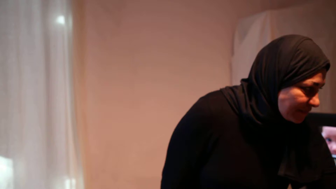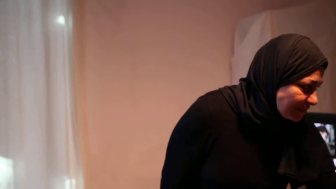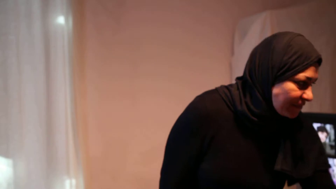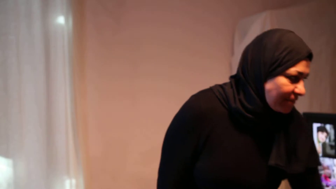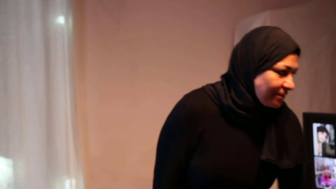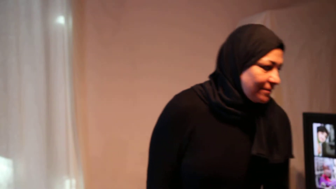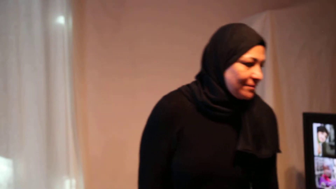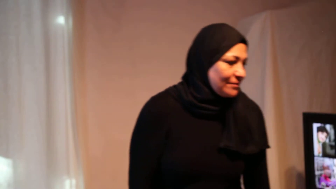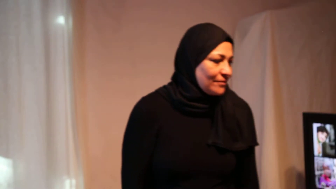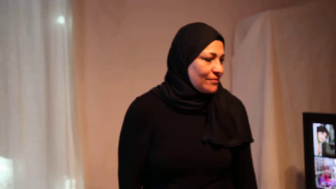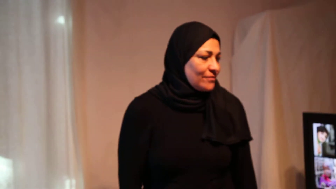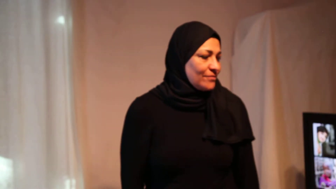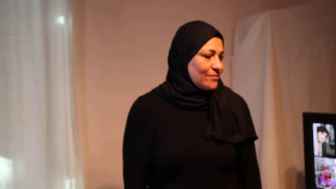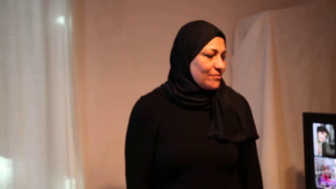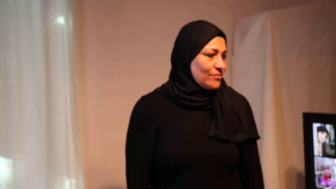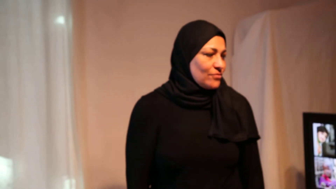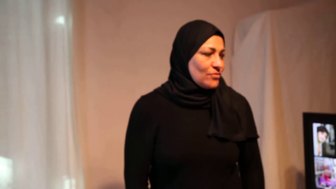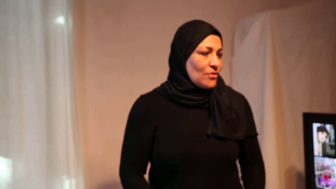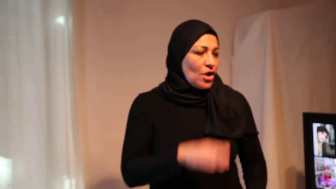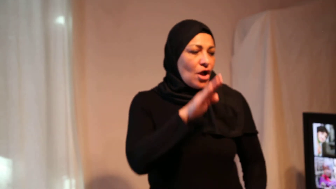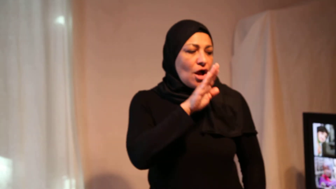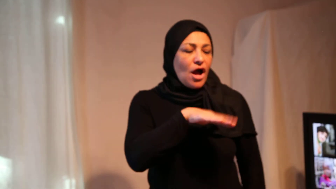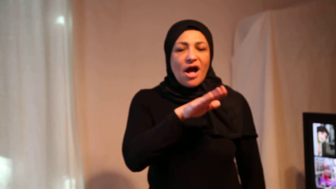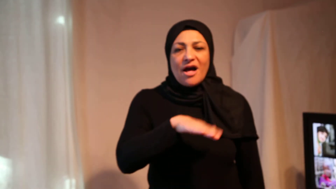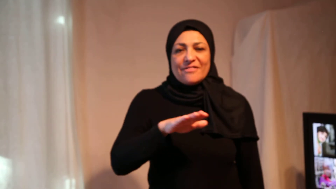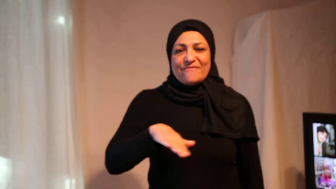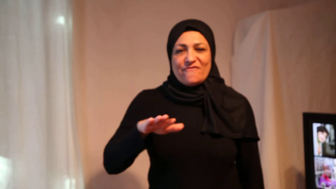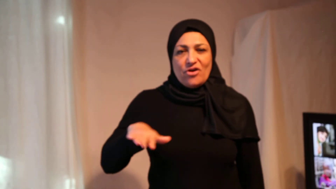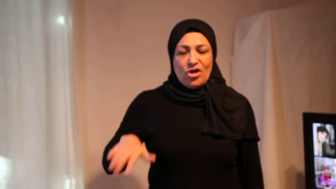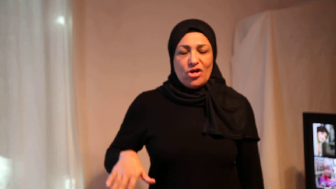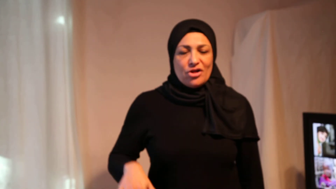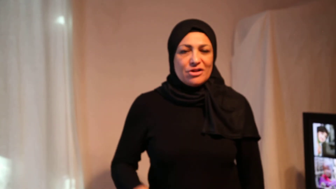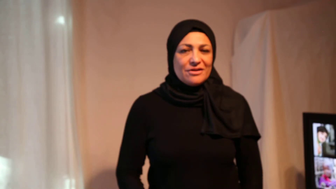child